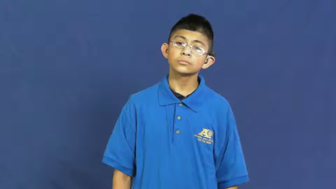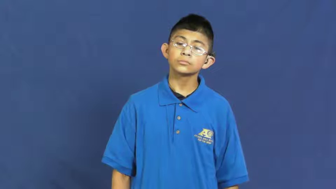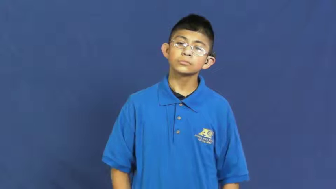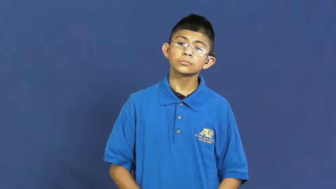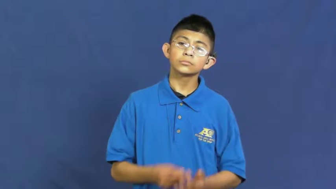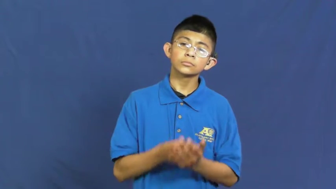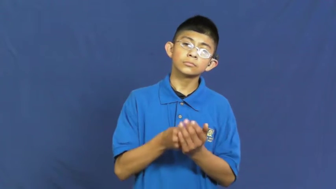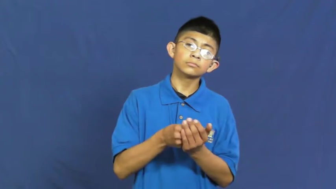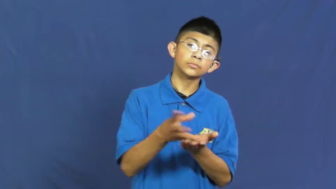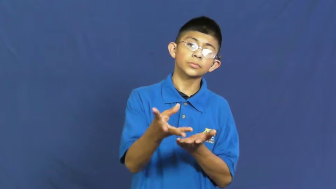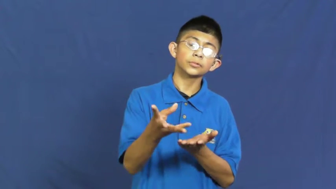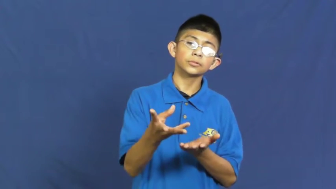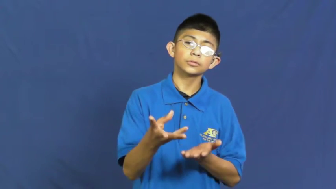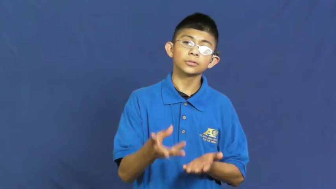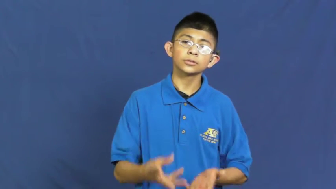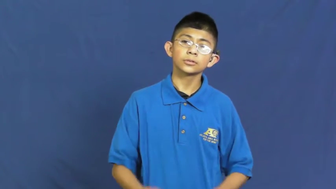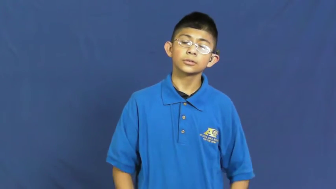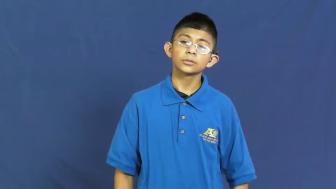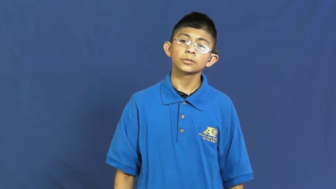junk,scrap,flotsam